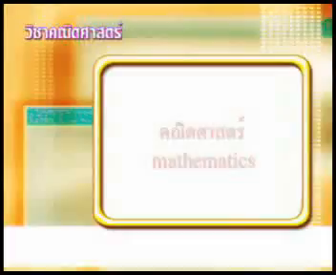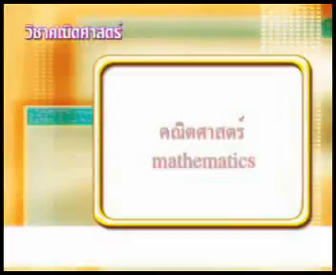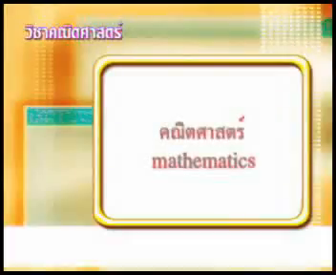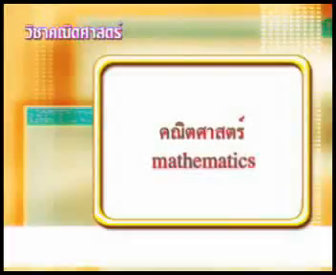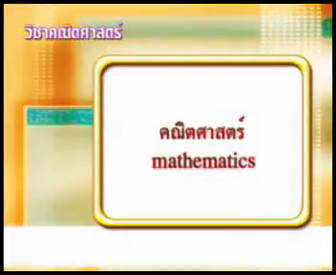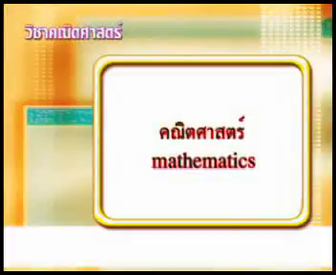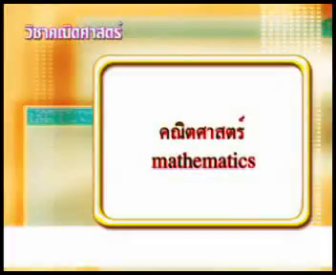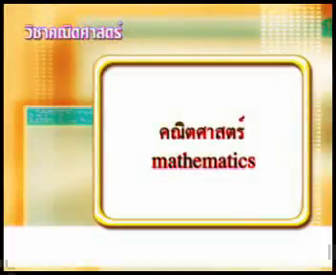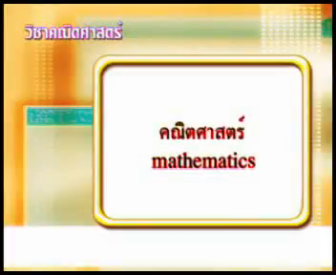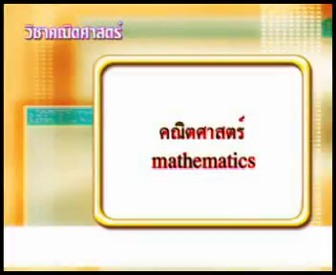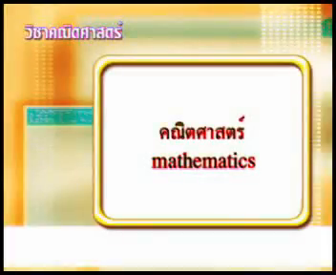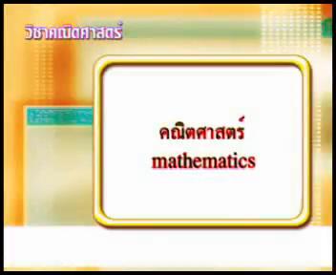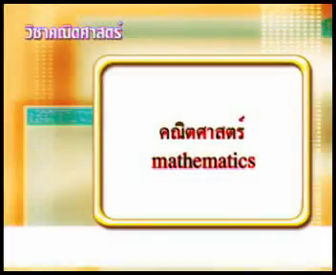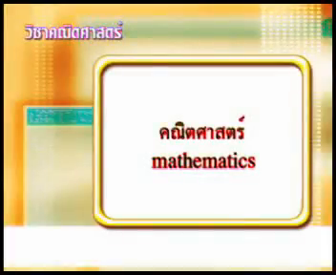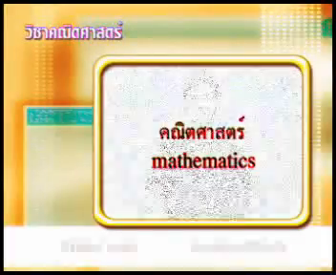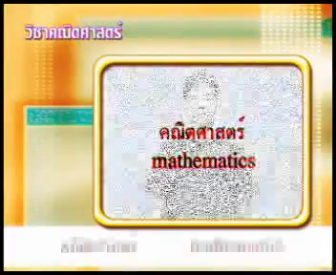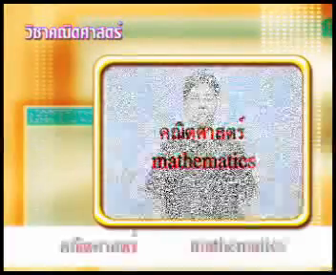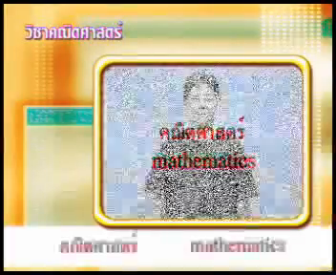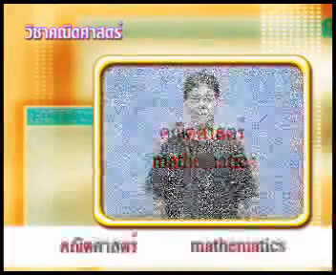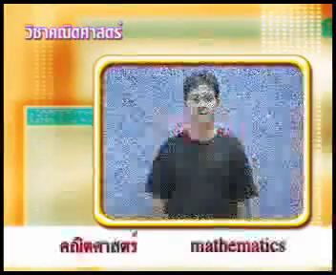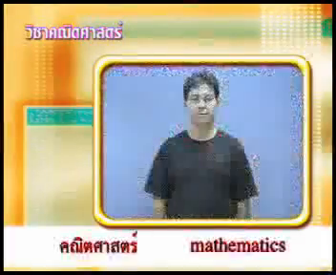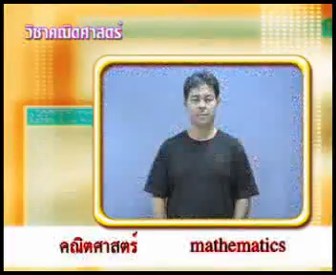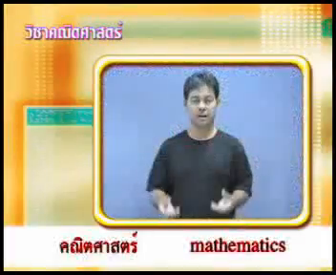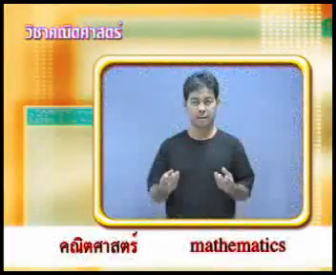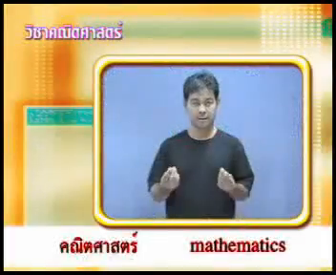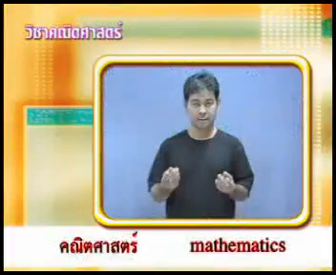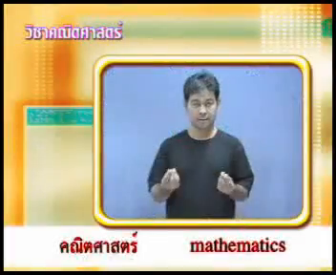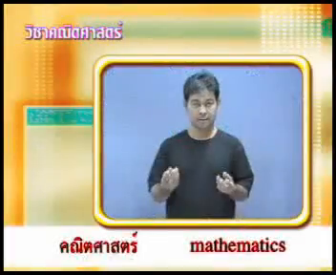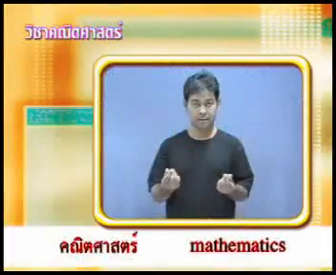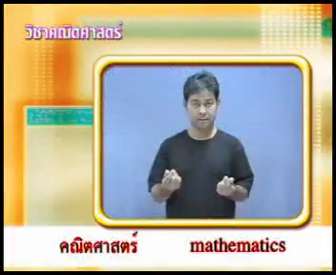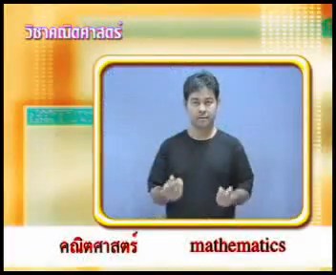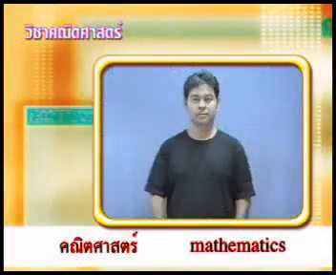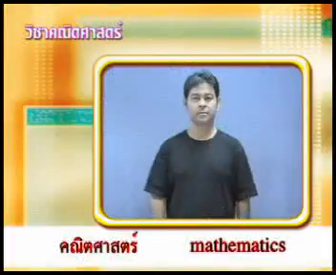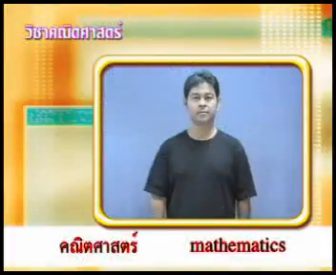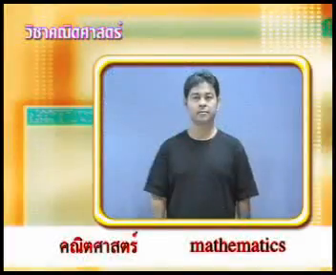mathematics